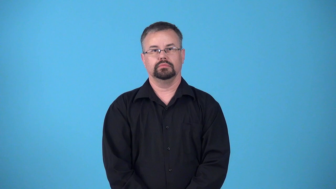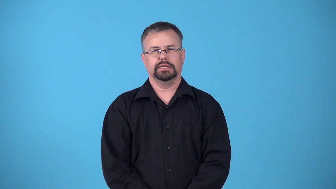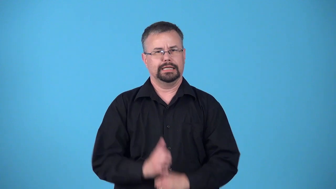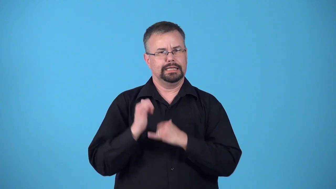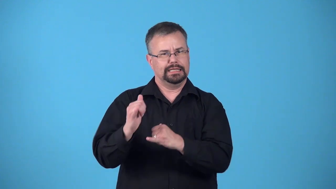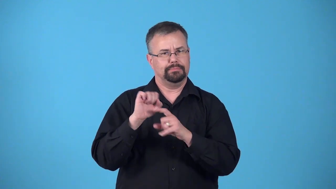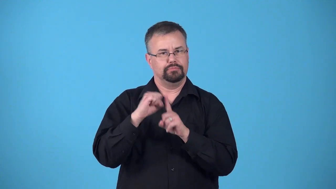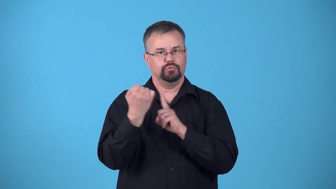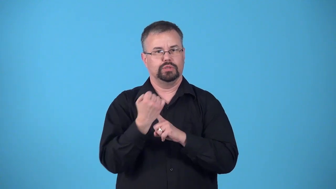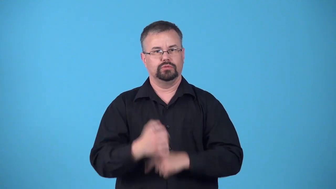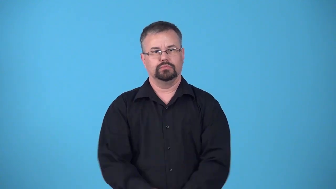in the same boat